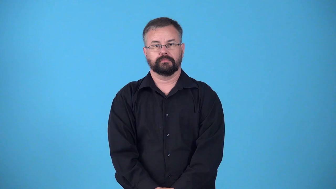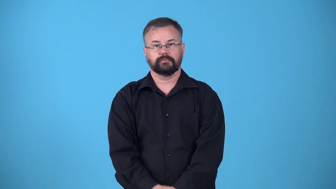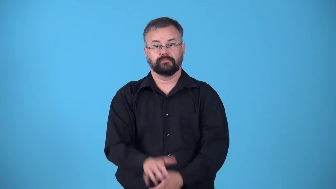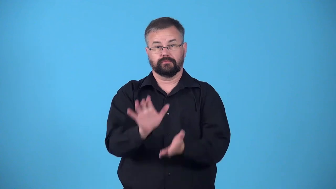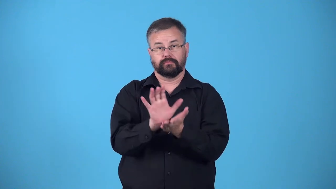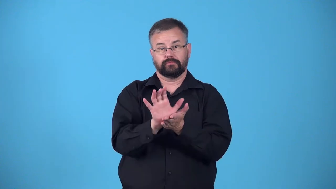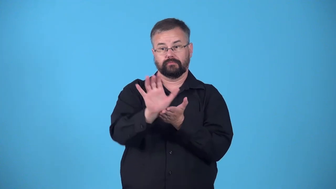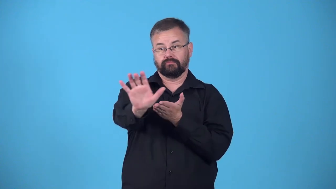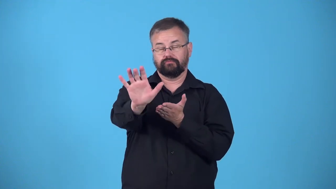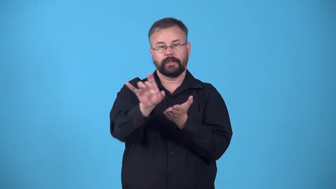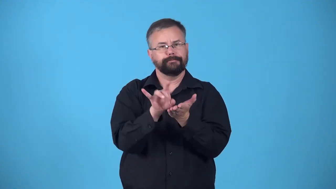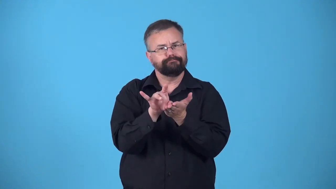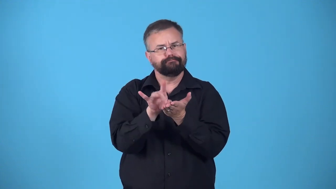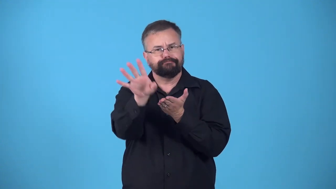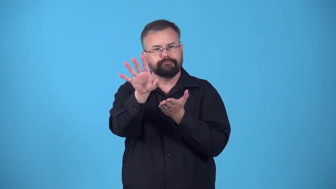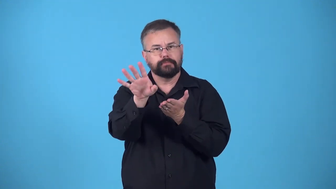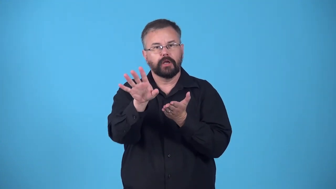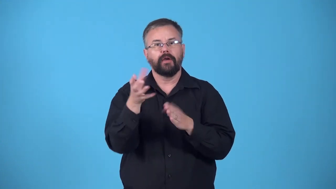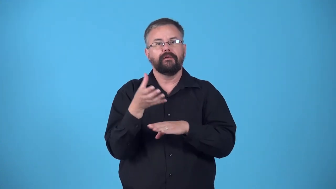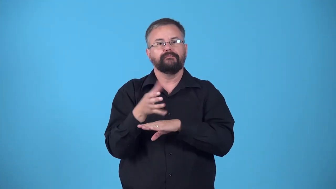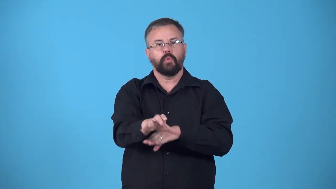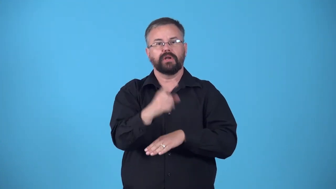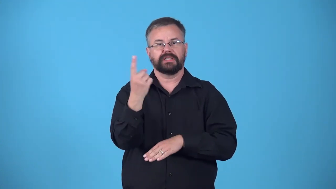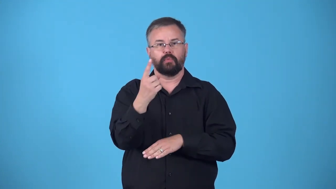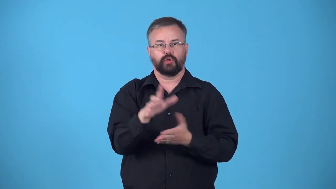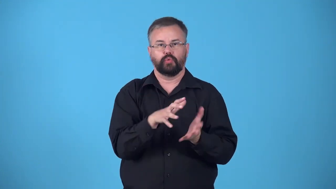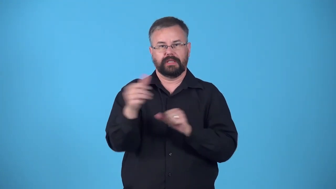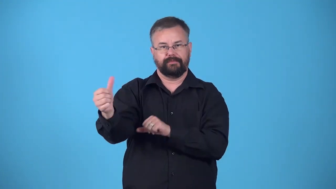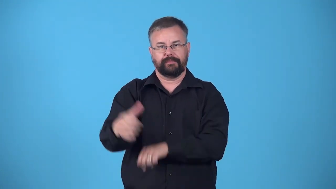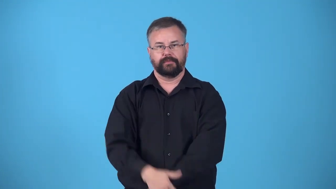drive off, drive away,drive out